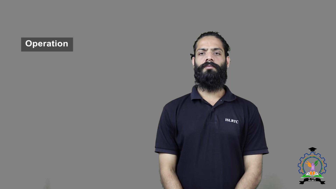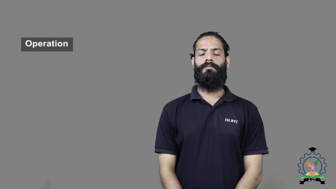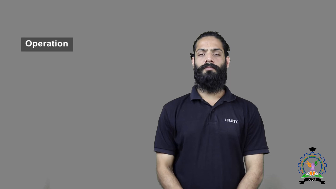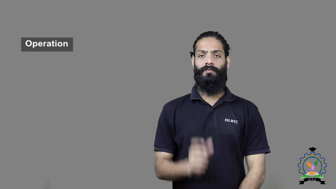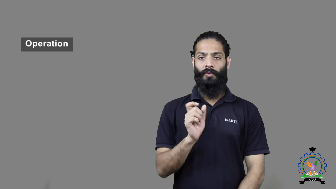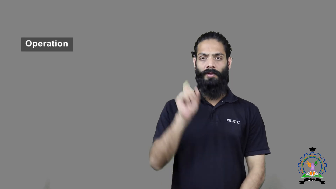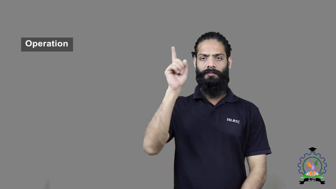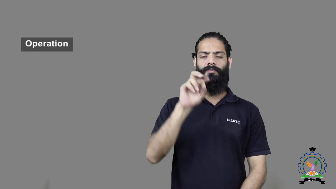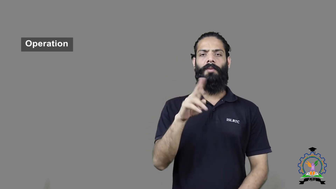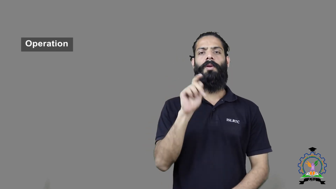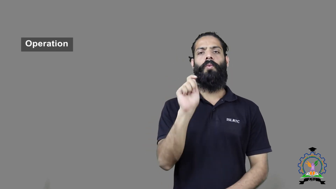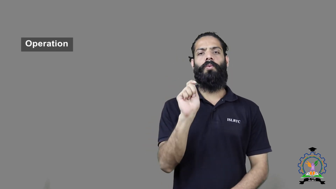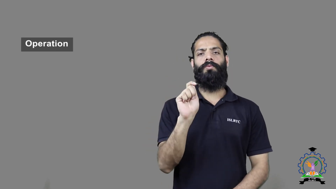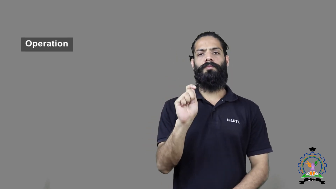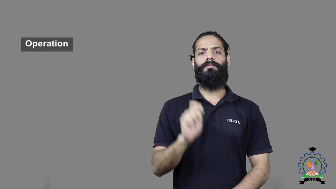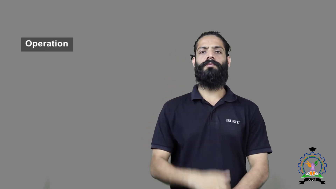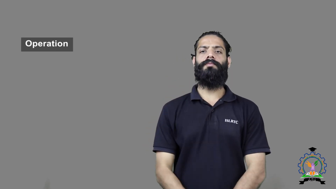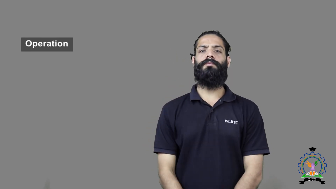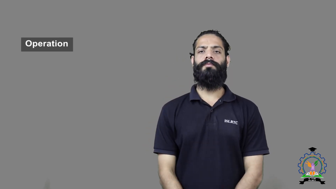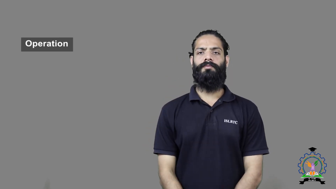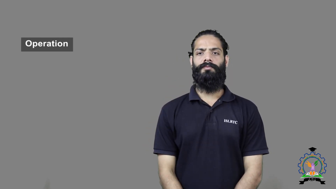Operation